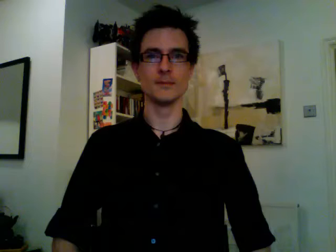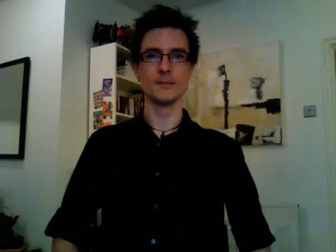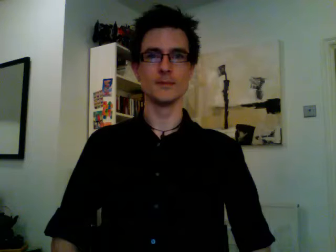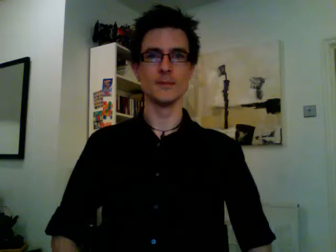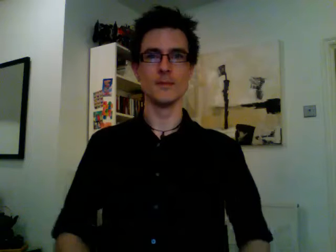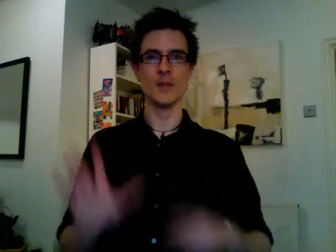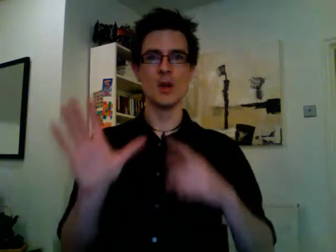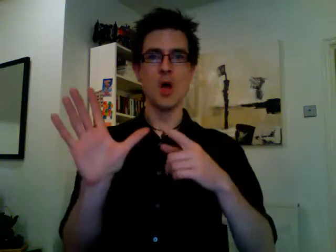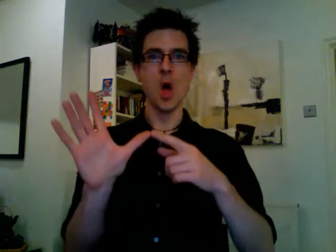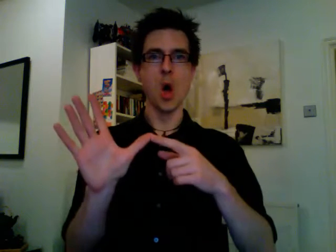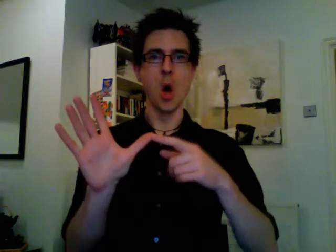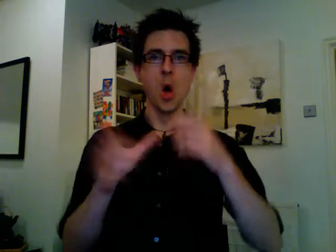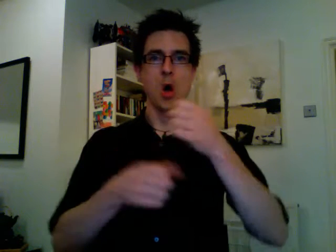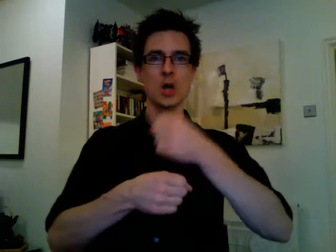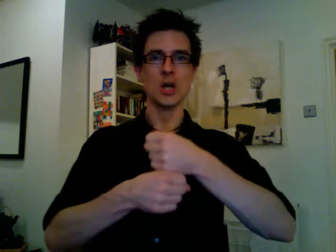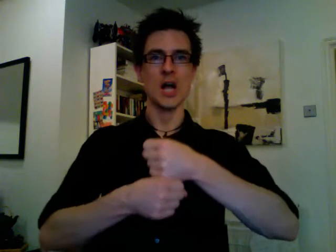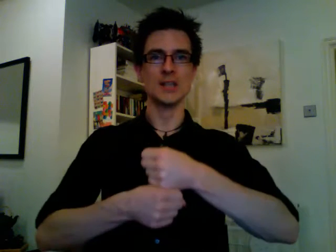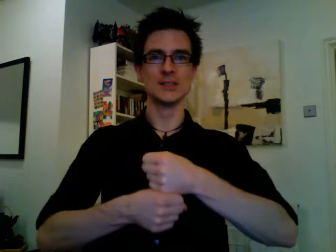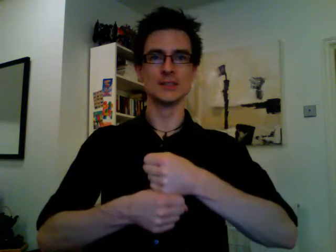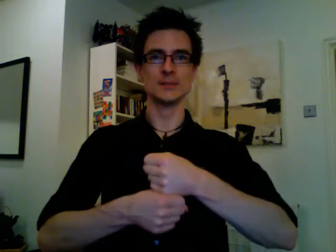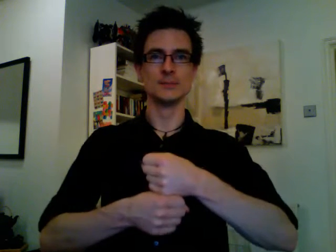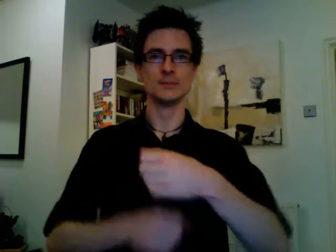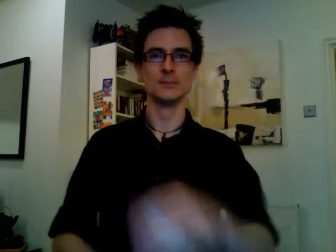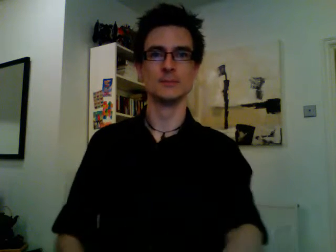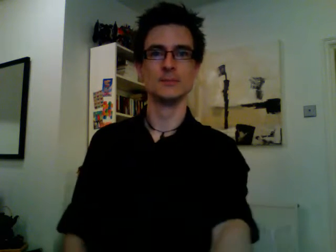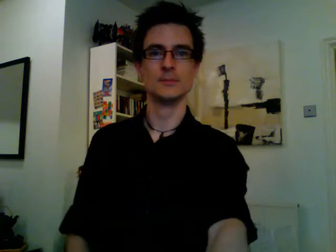august